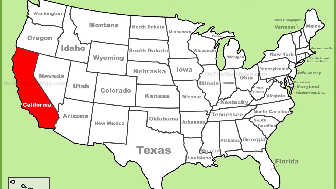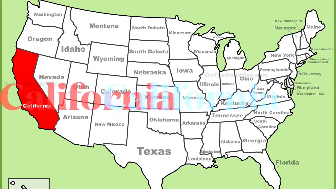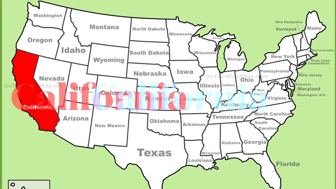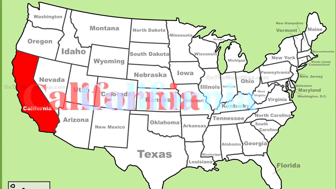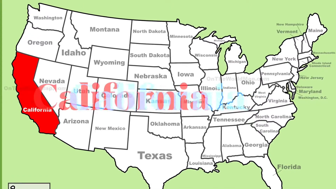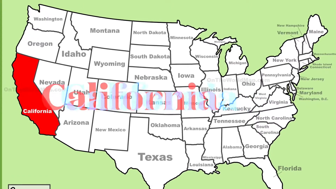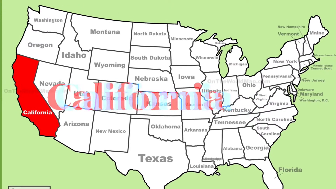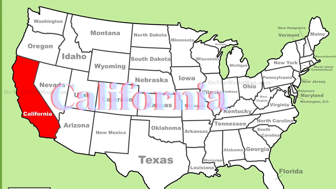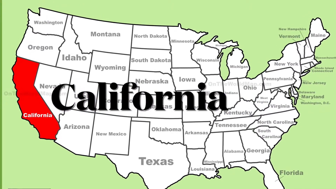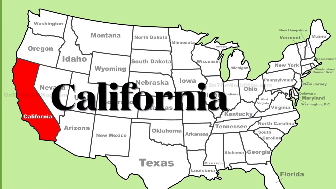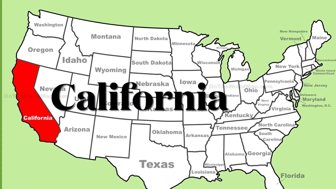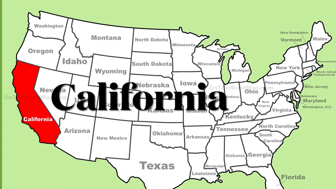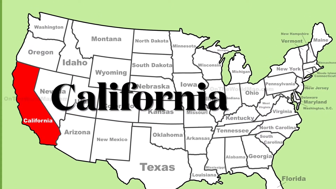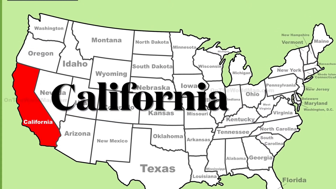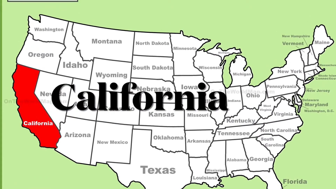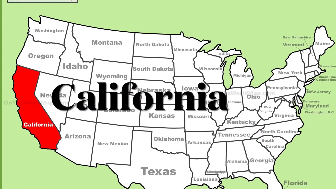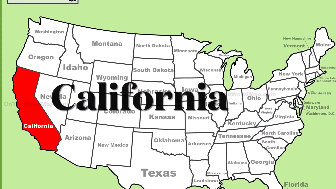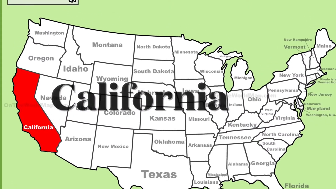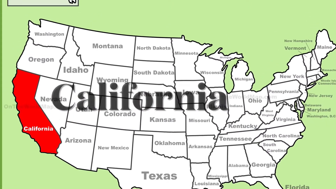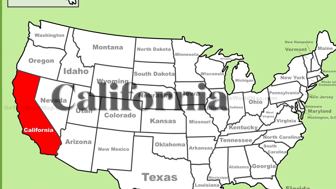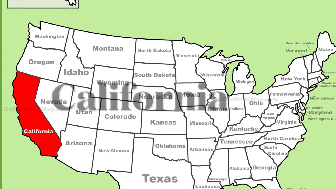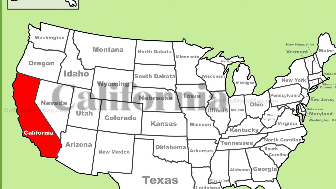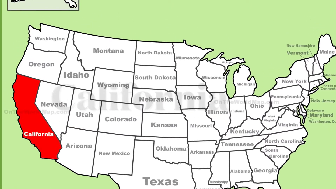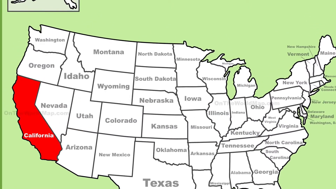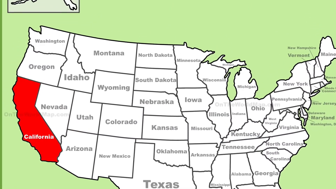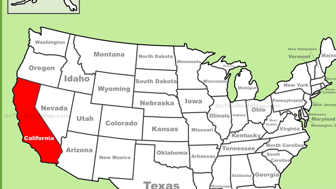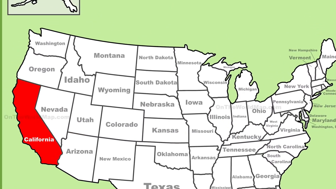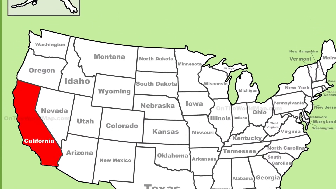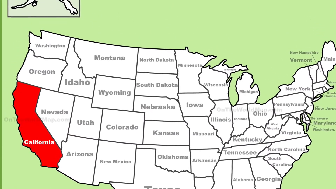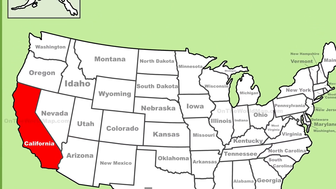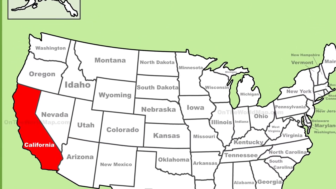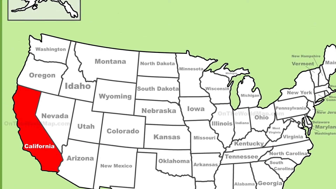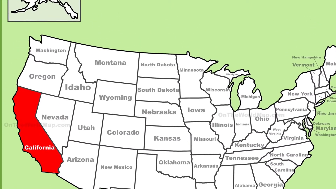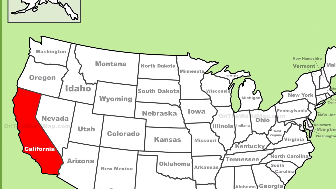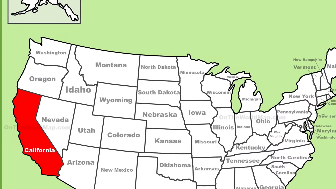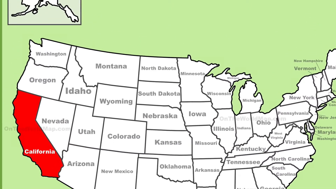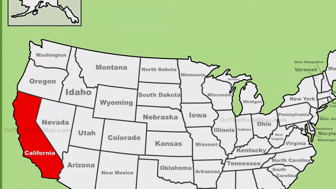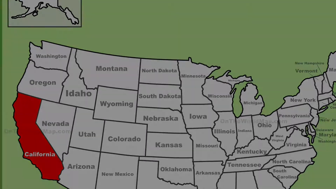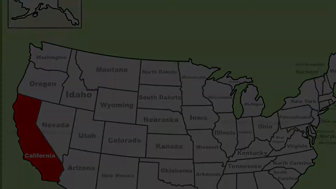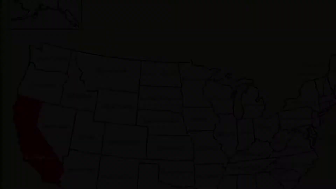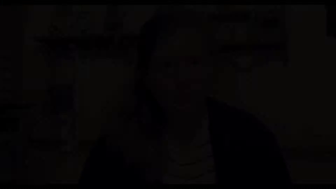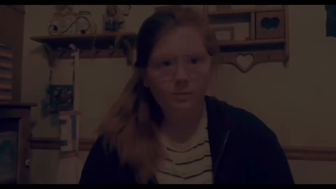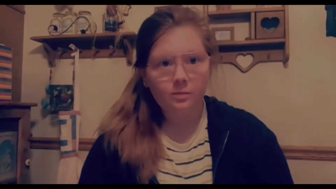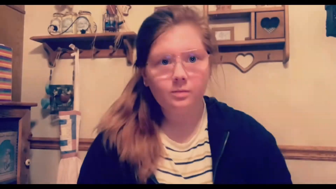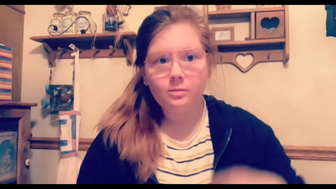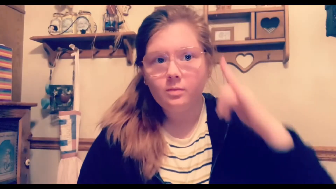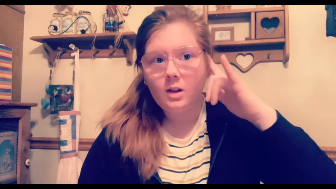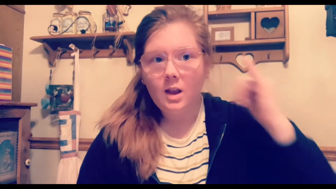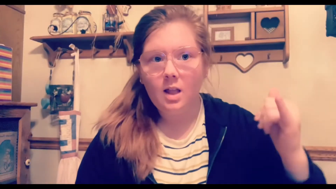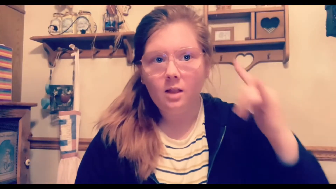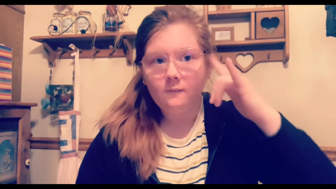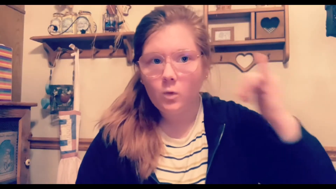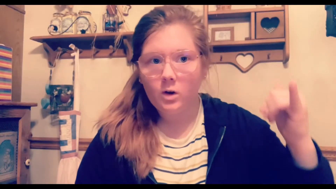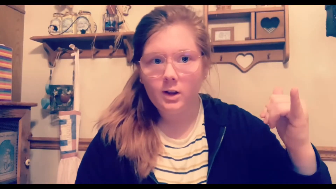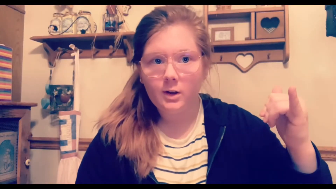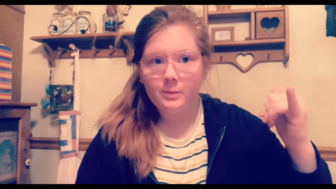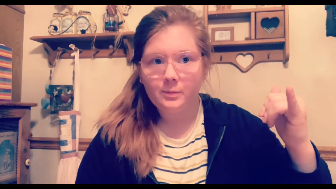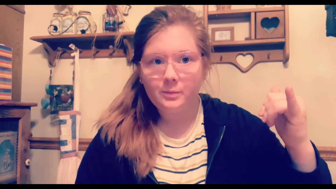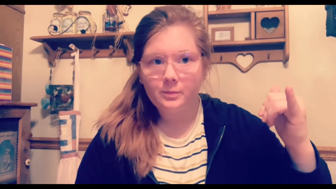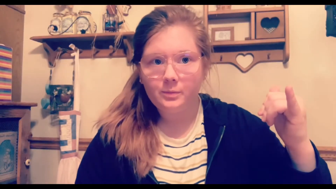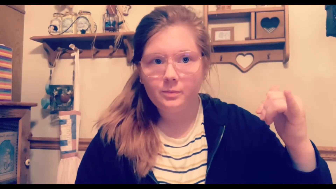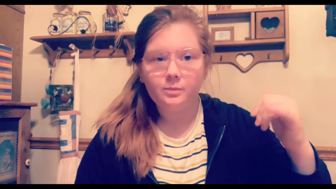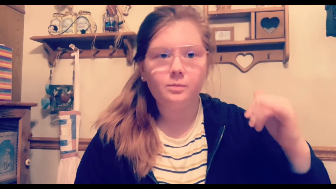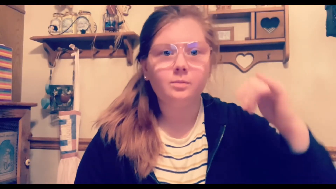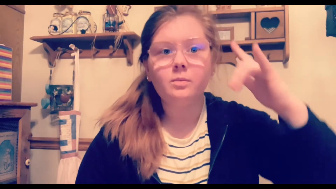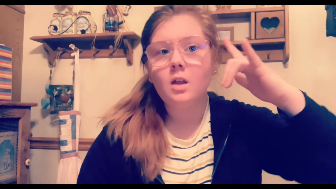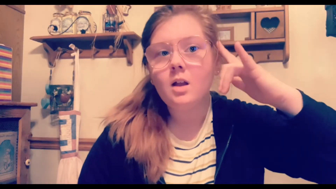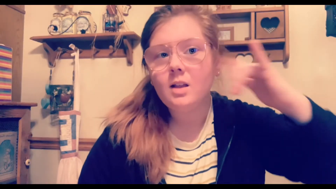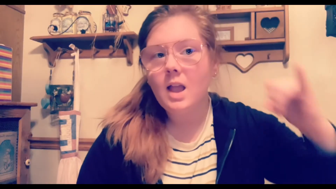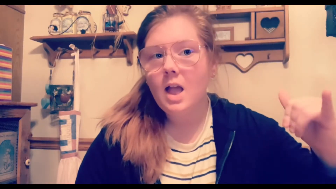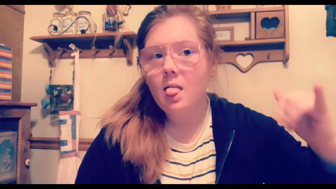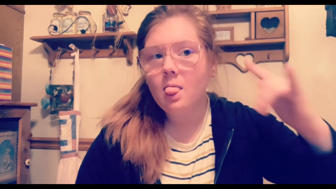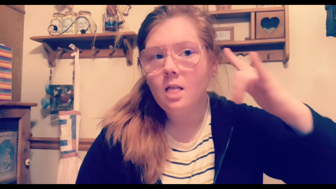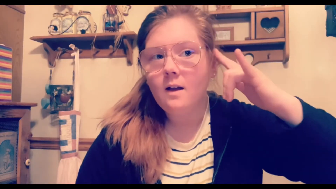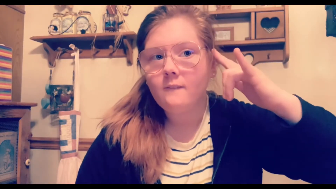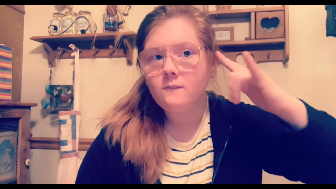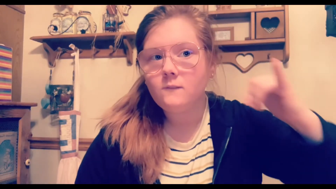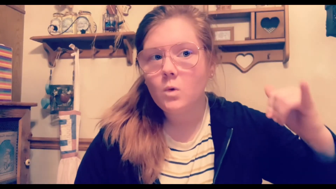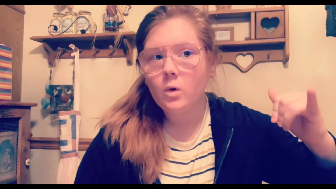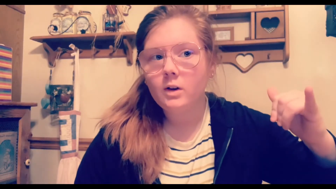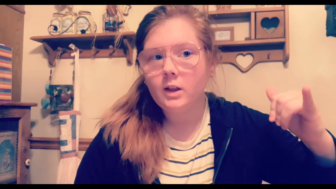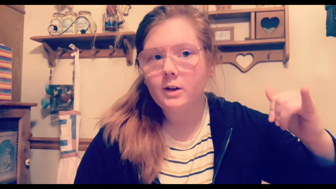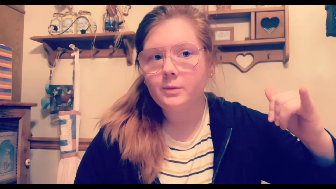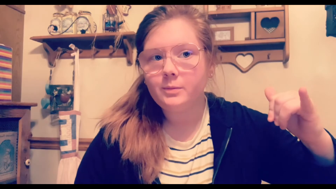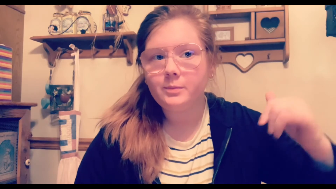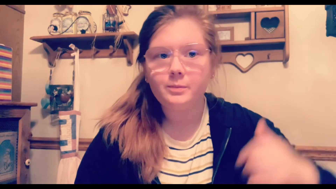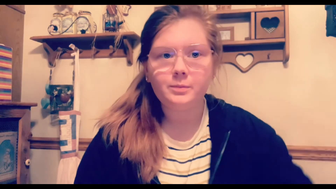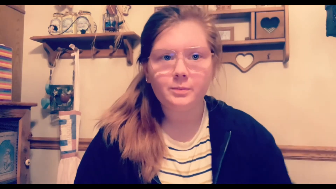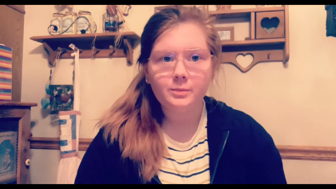California